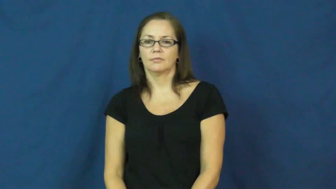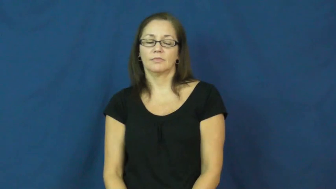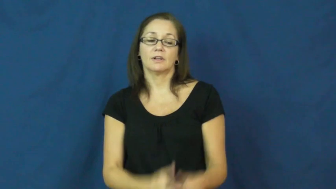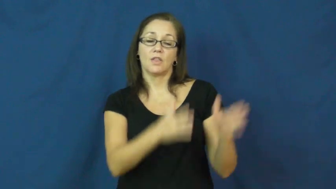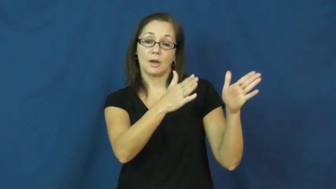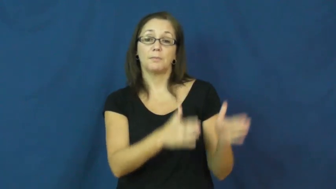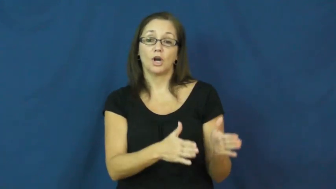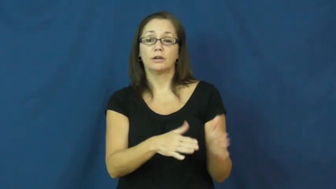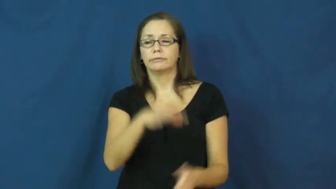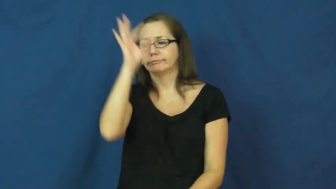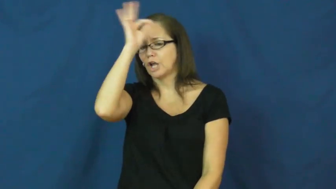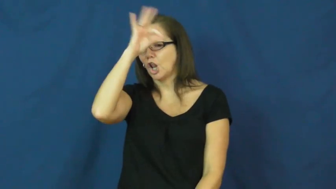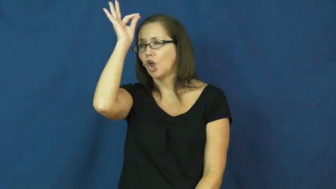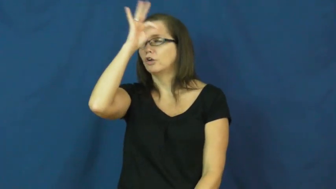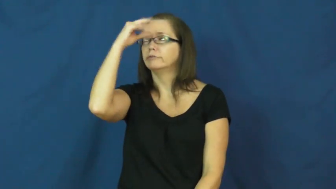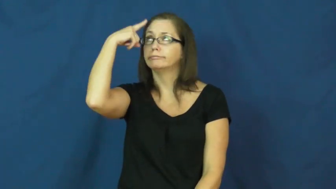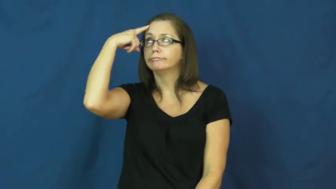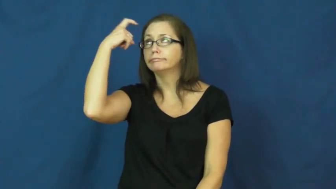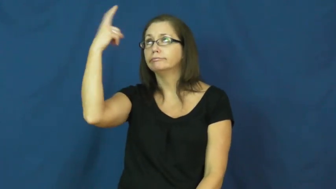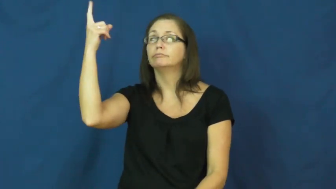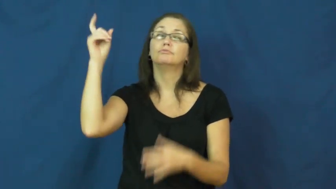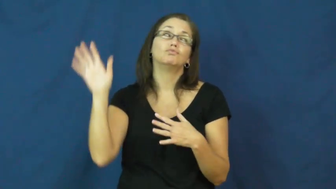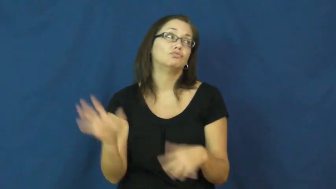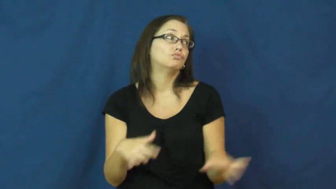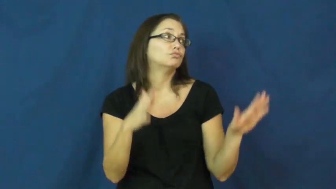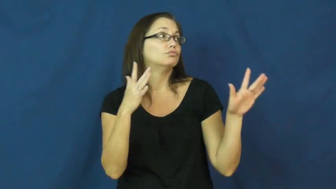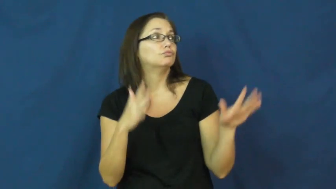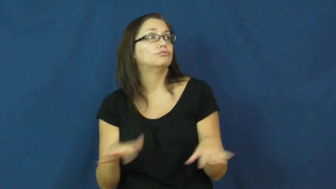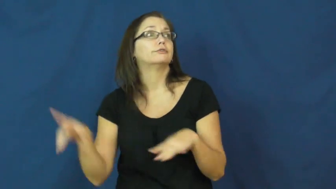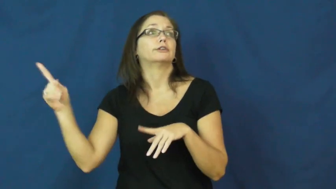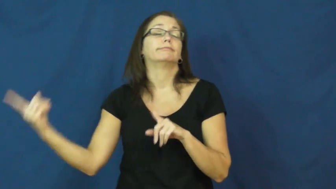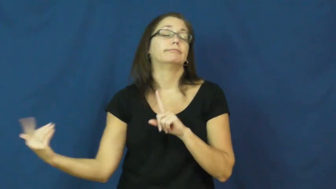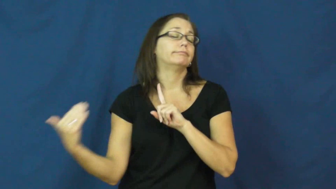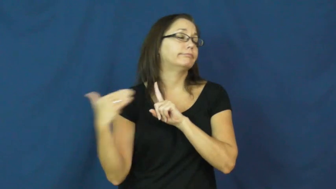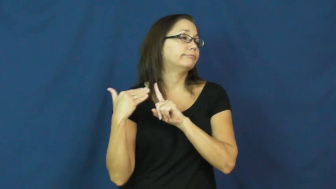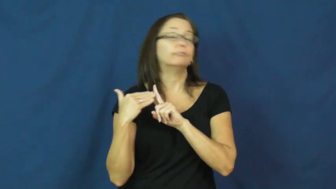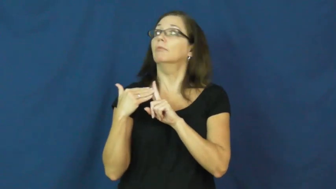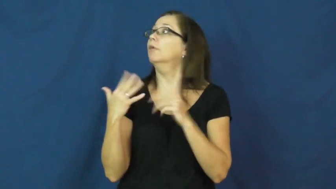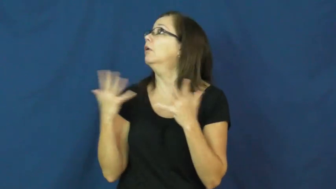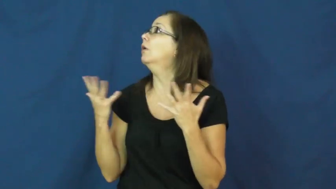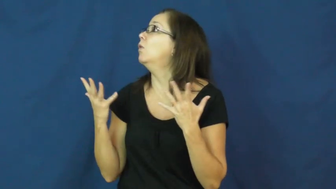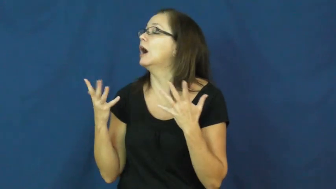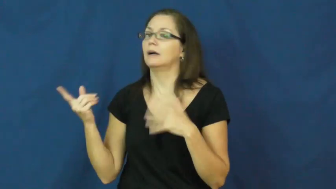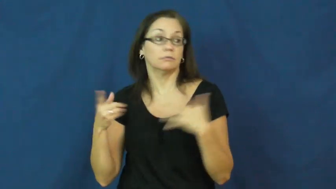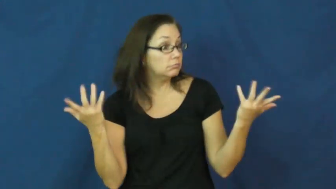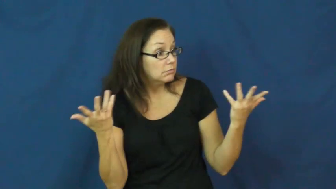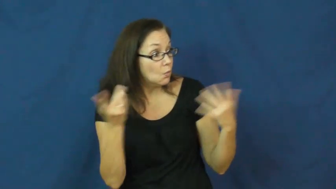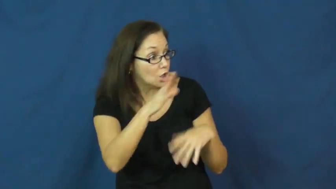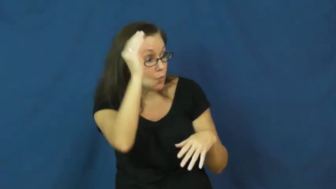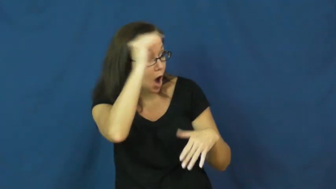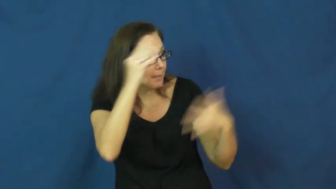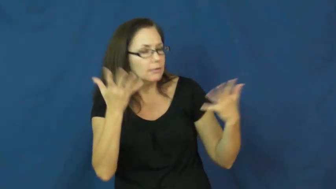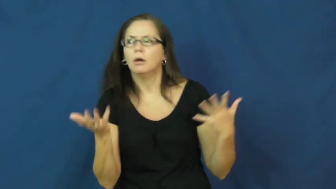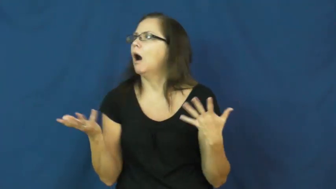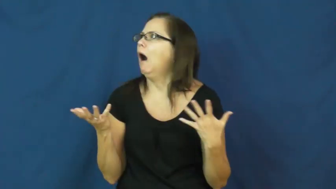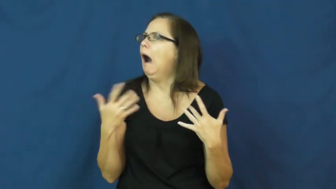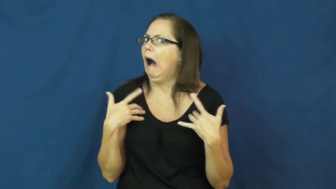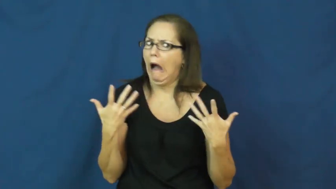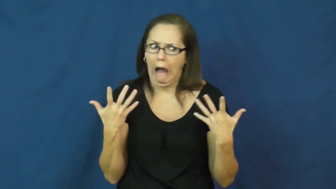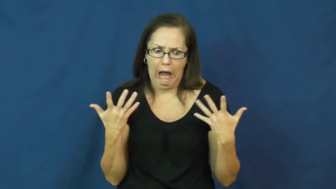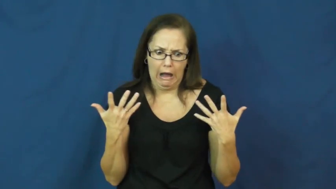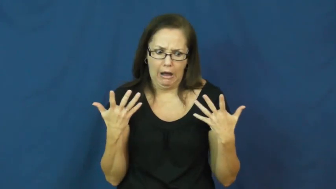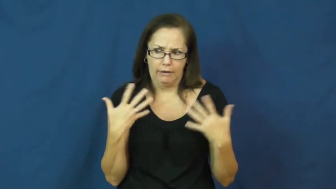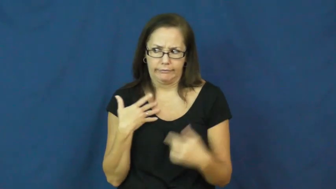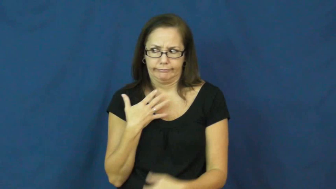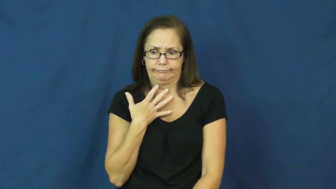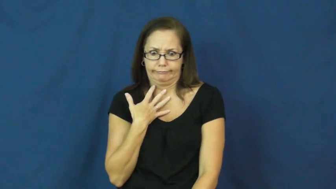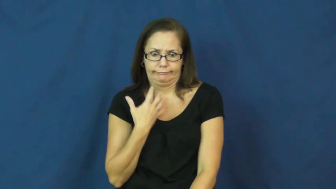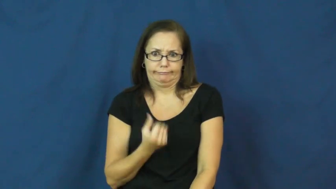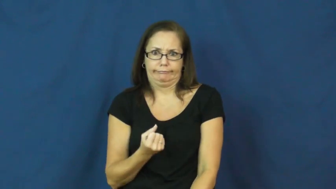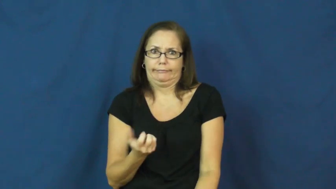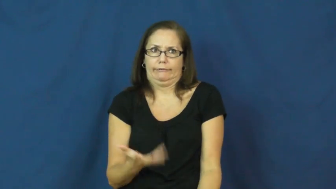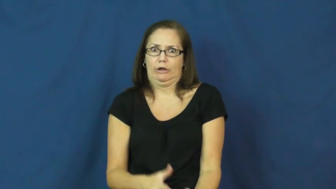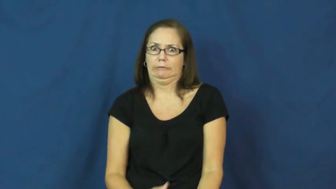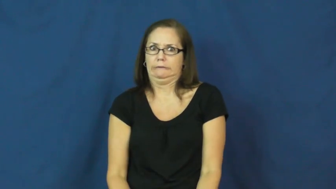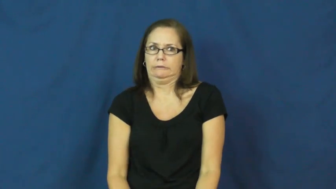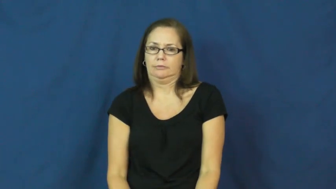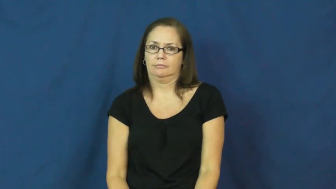deer in the headlights